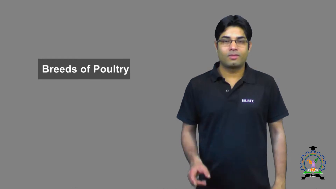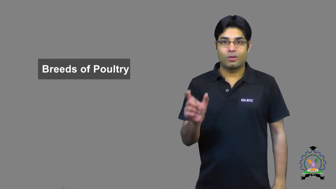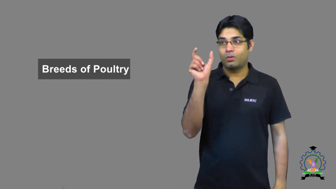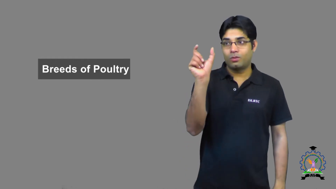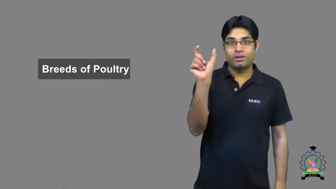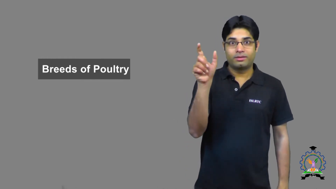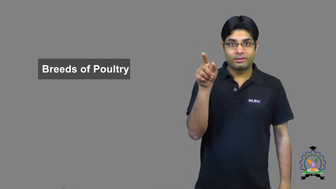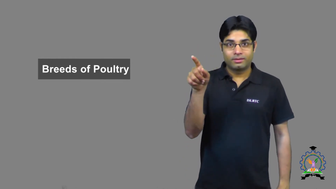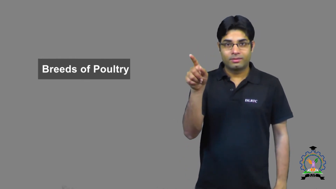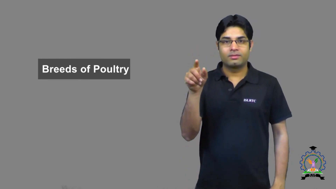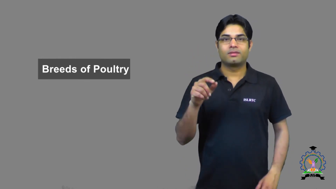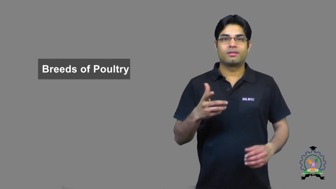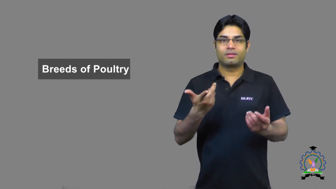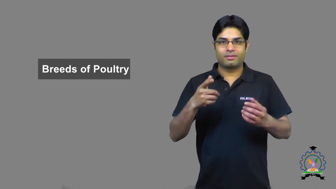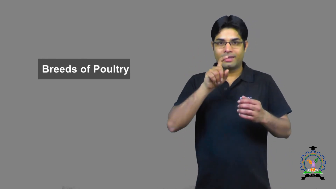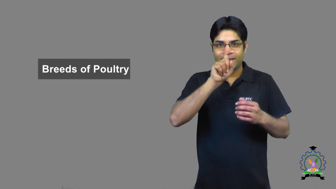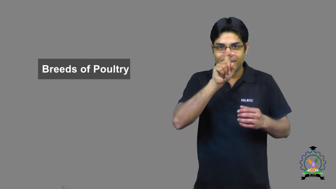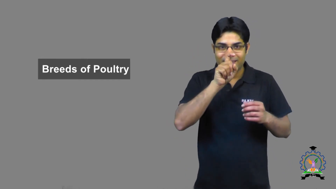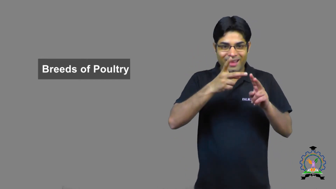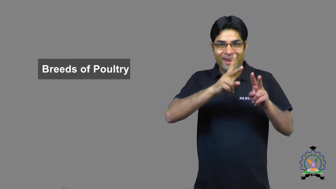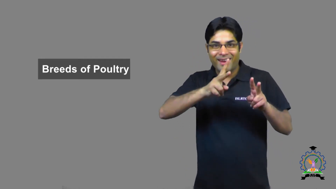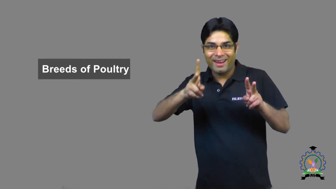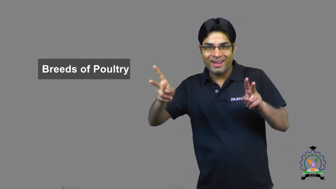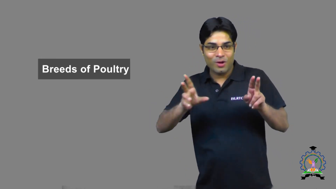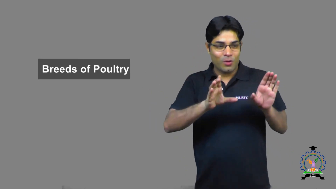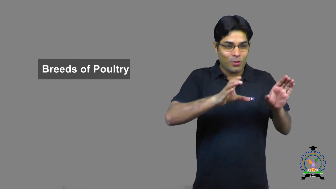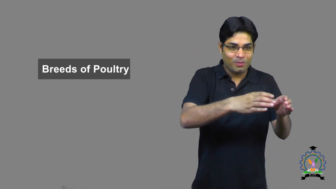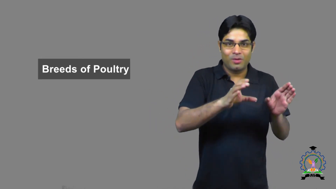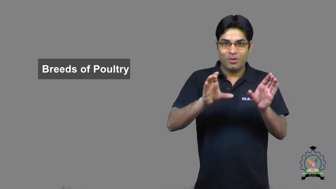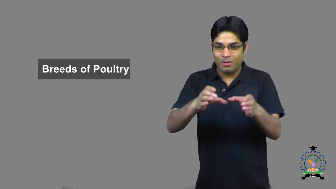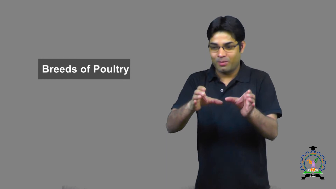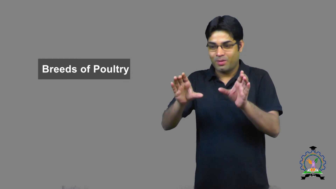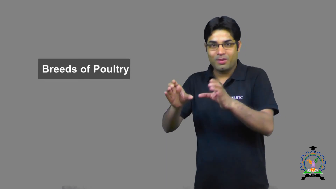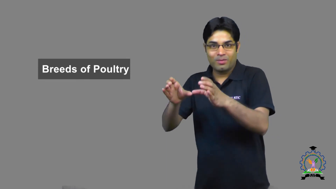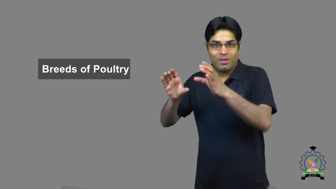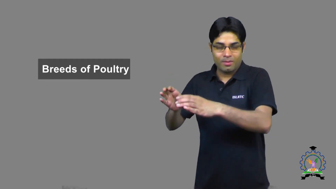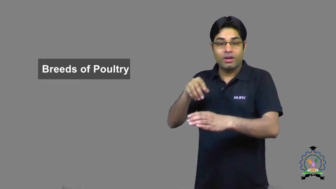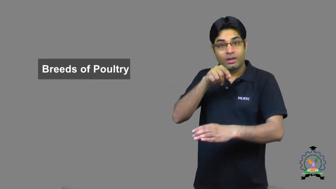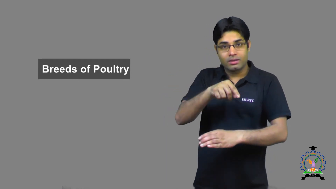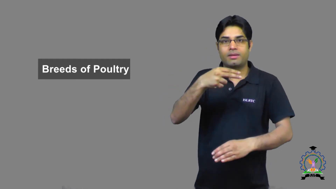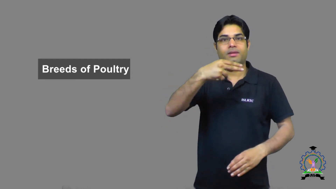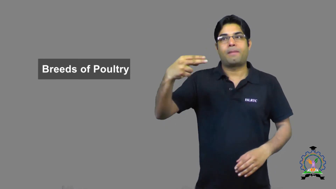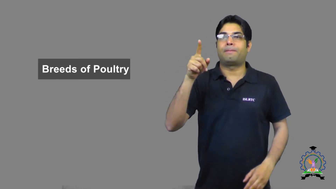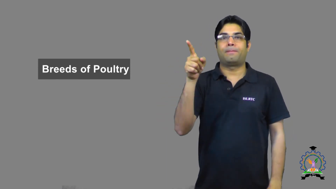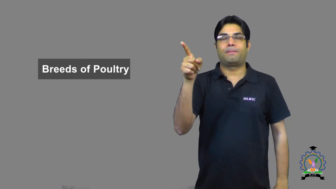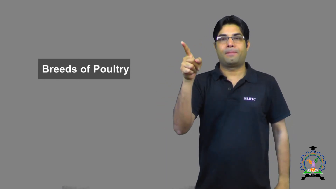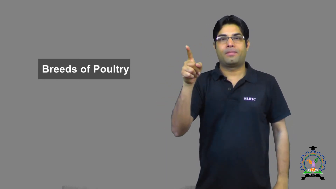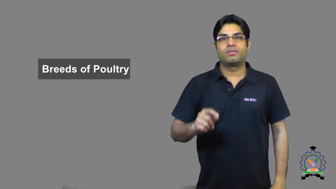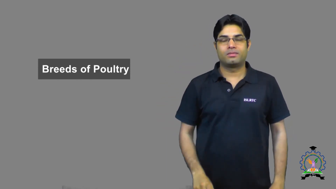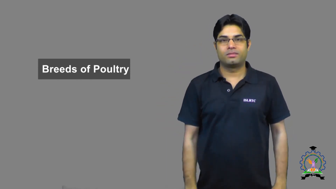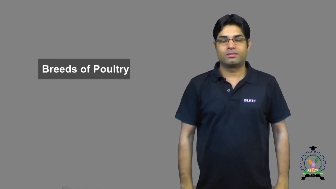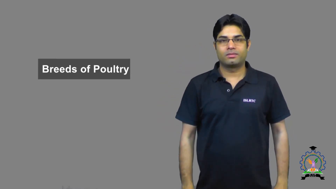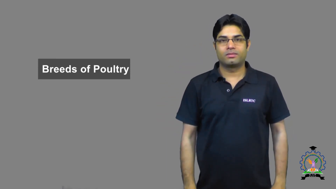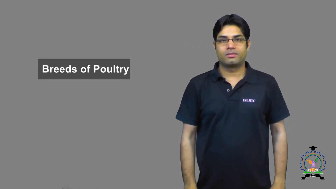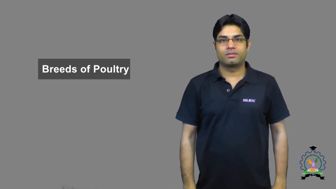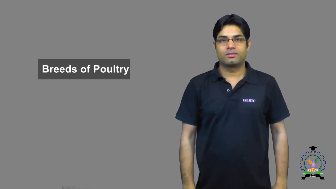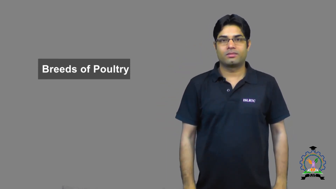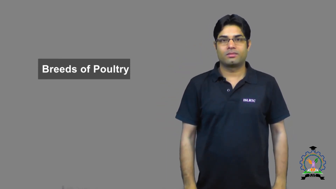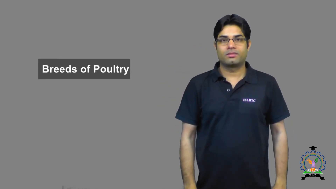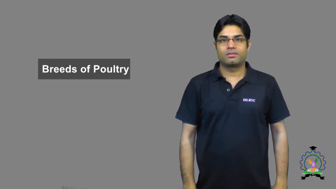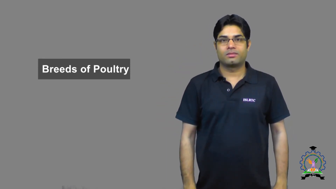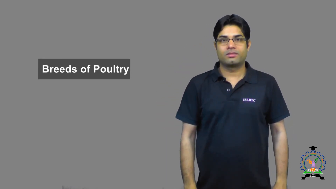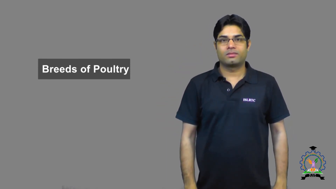Breeds of Poultry